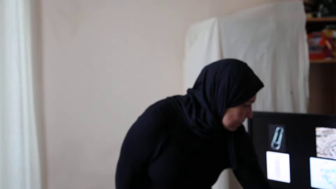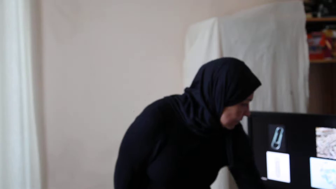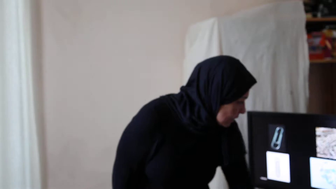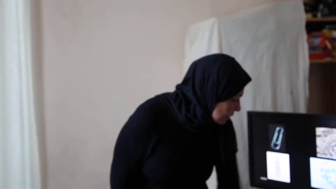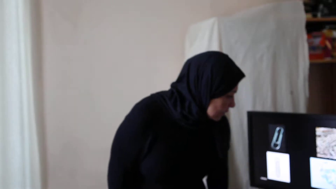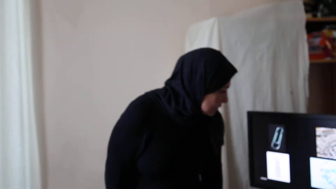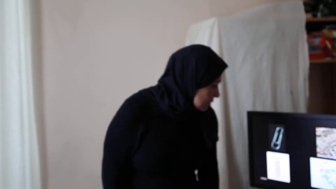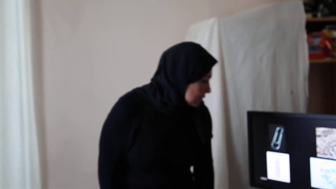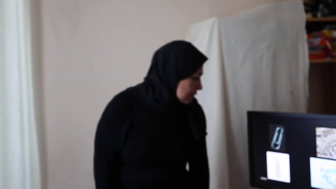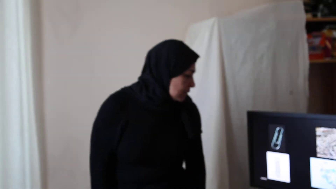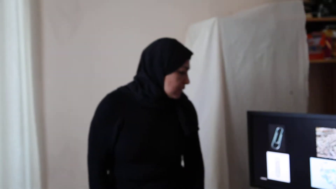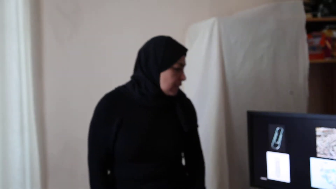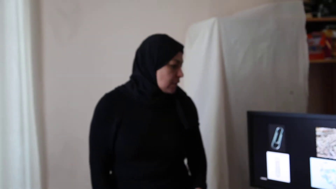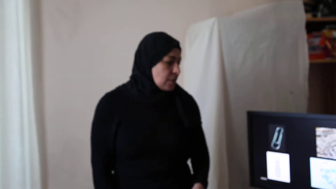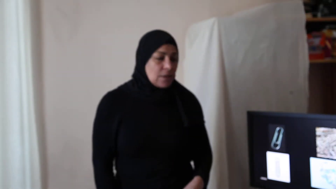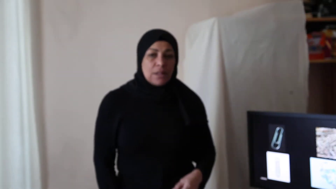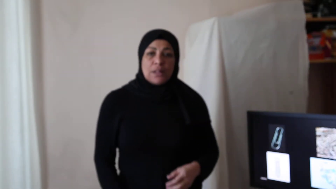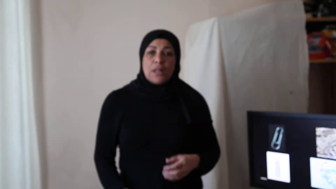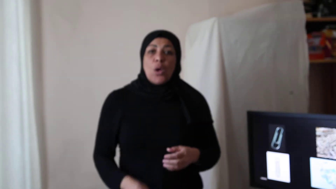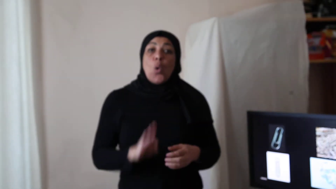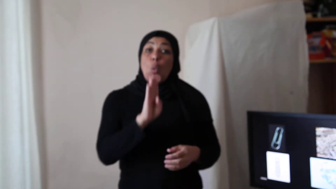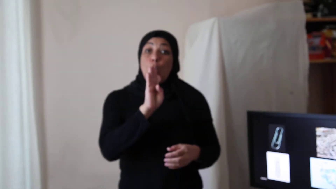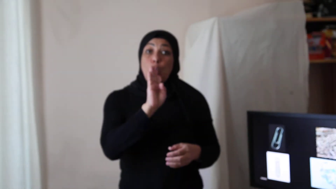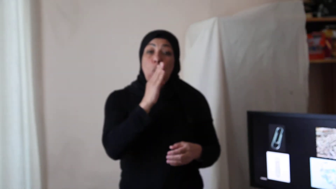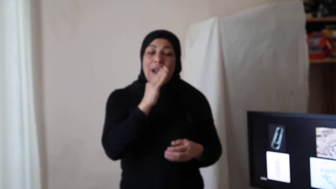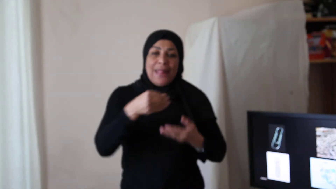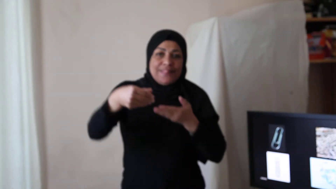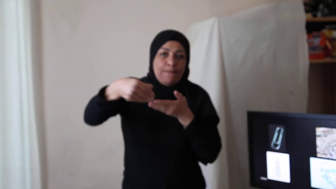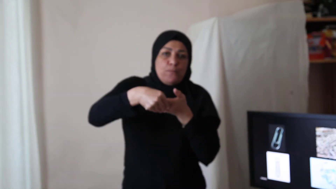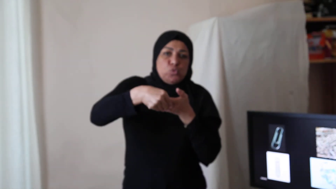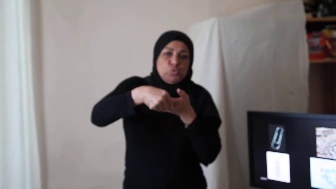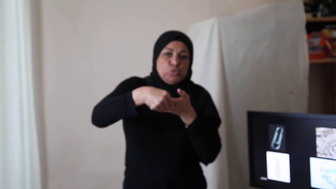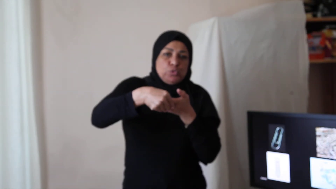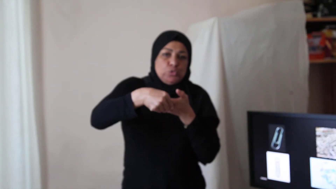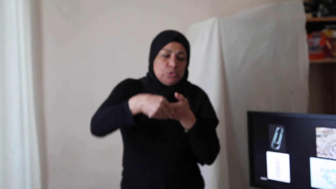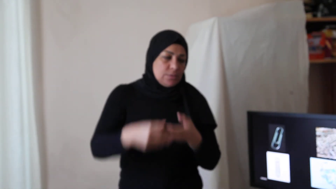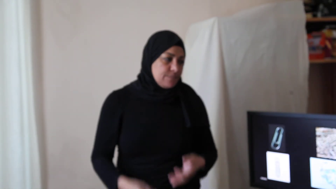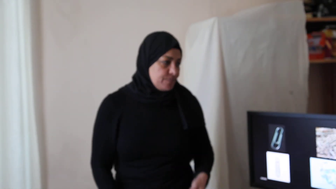paperclip